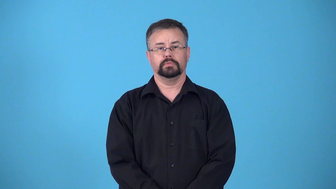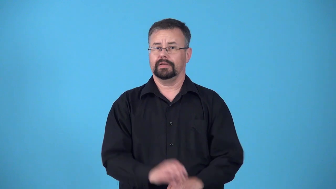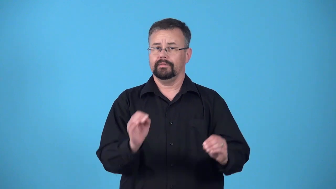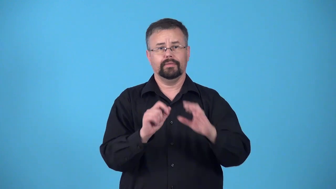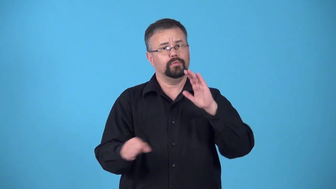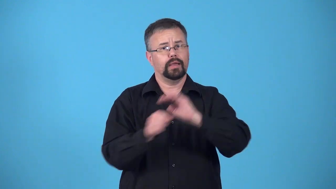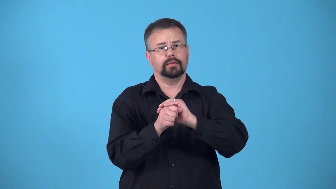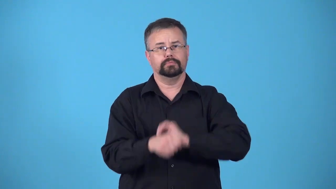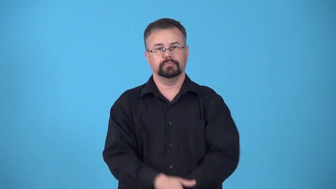what you see is what you get